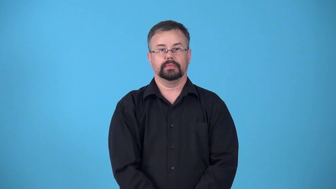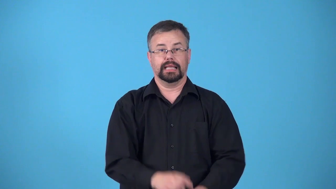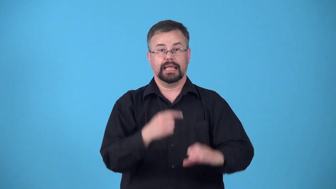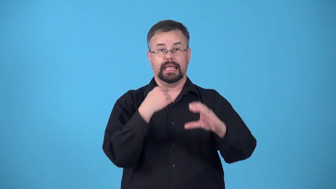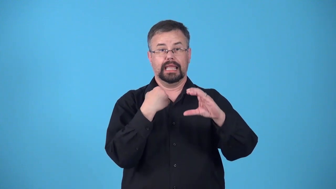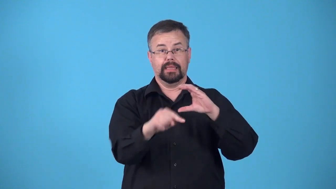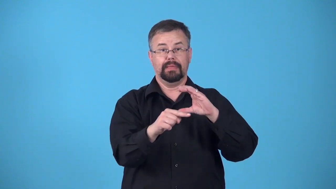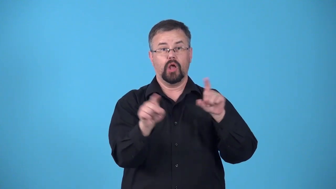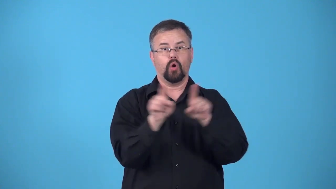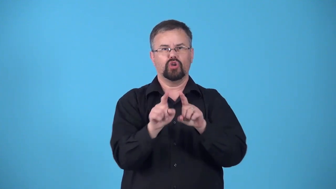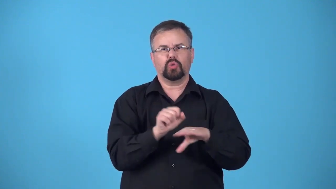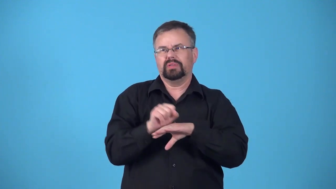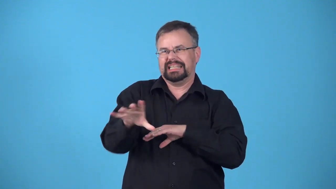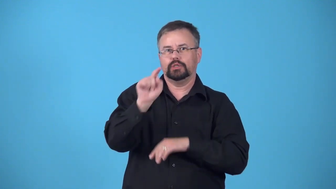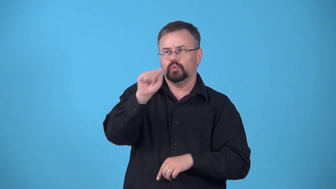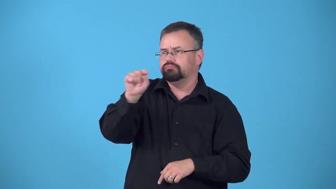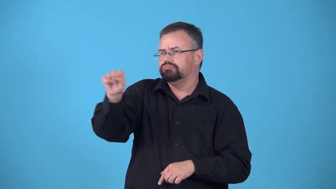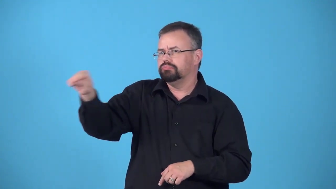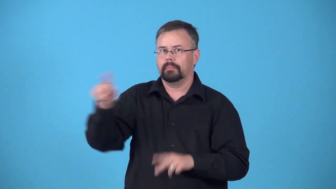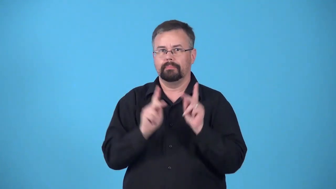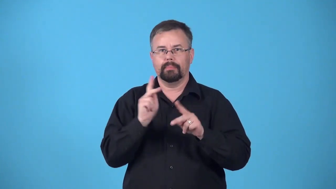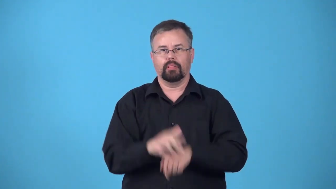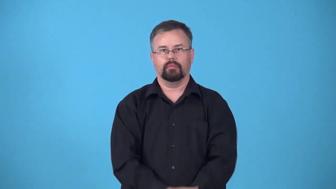cc